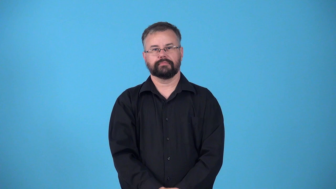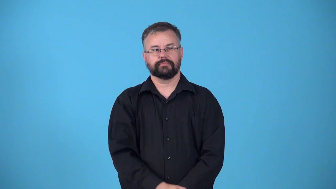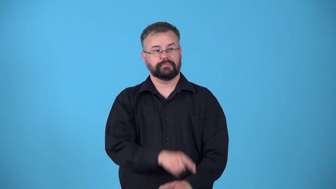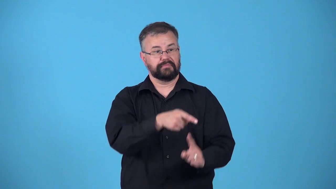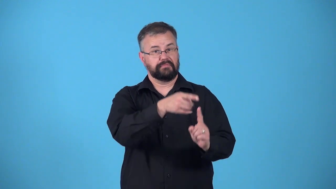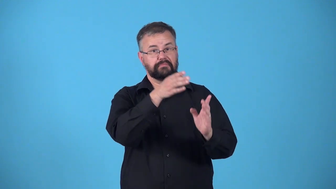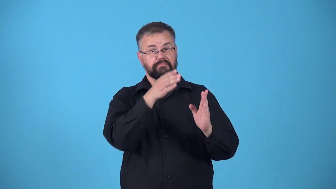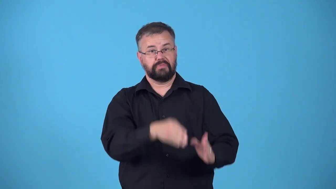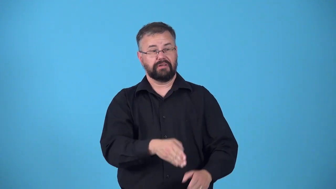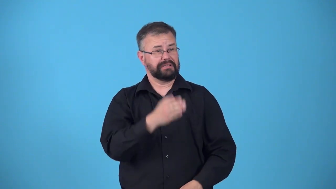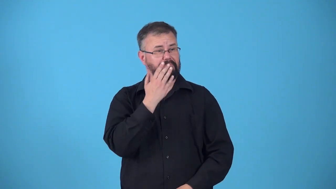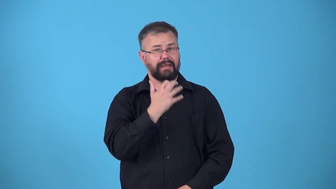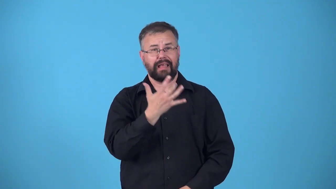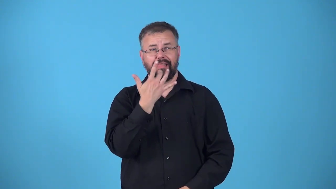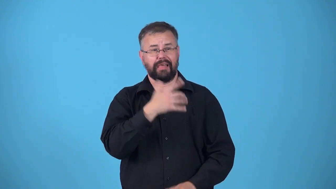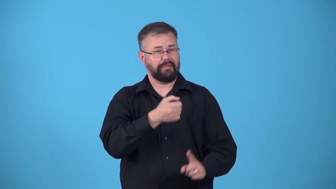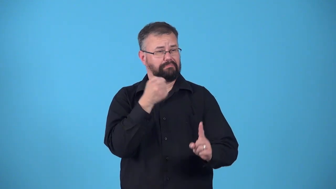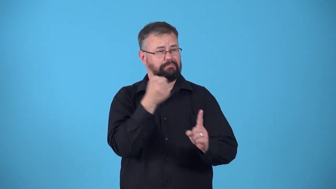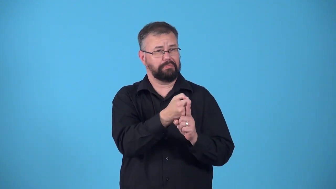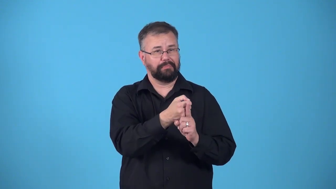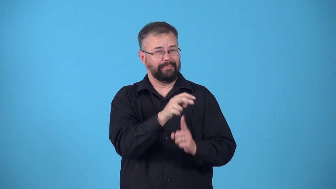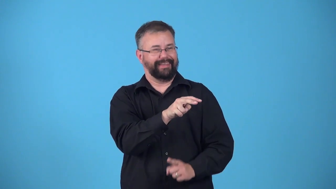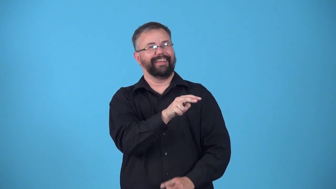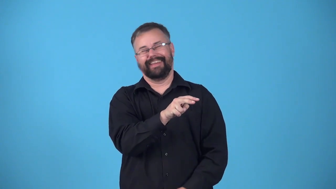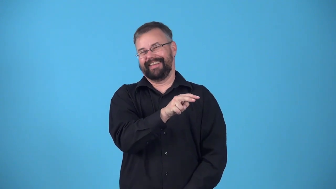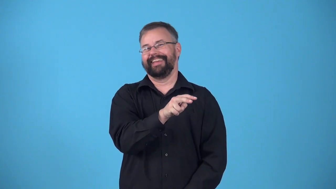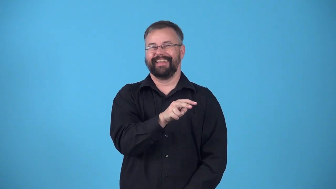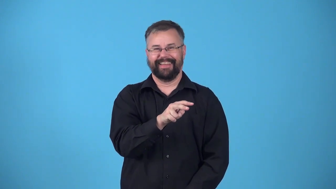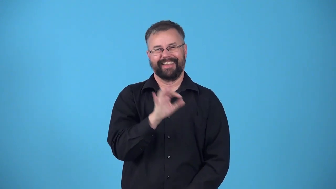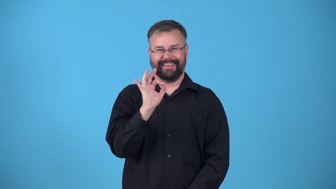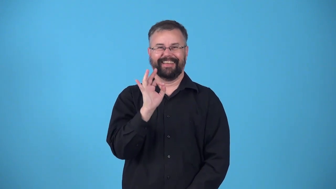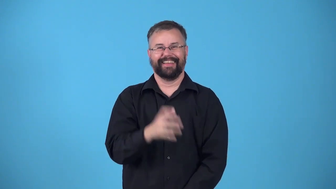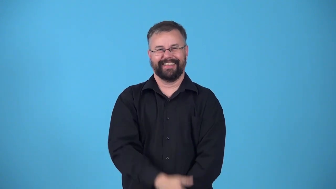gloat